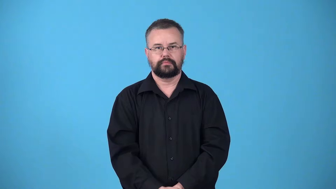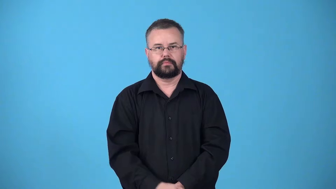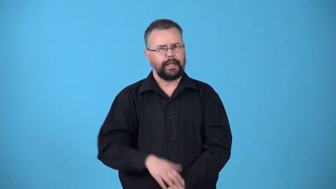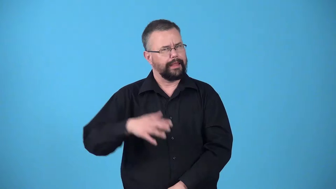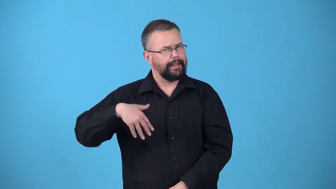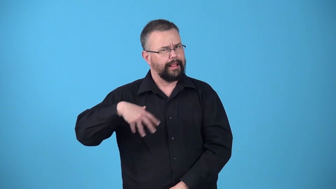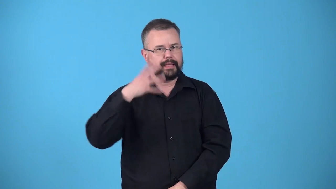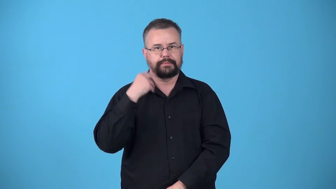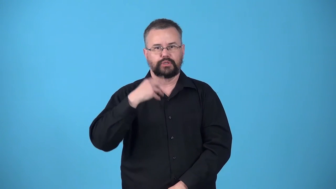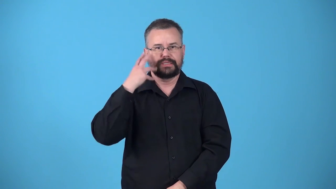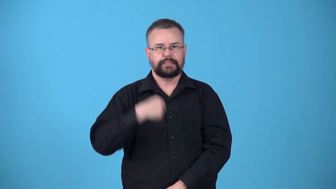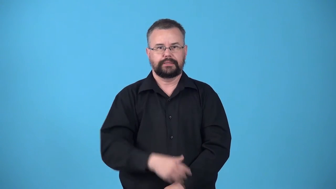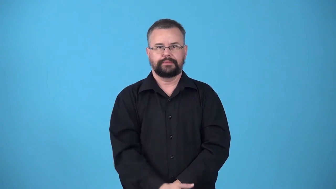unexposed-not experience